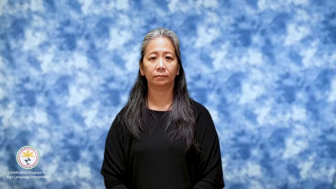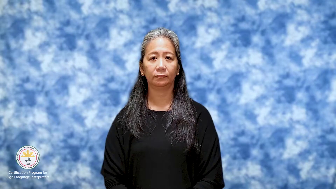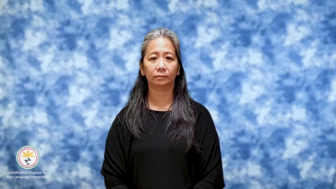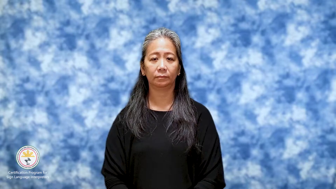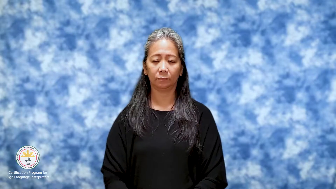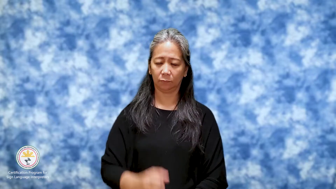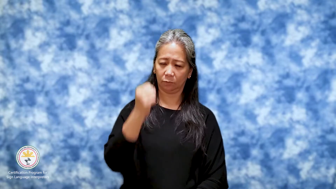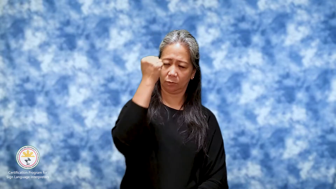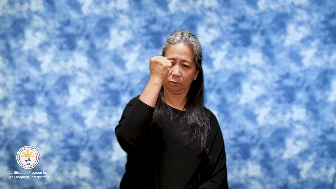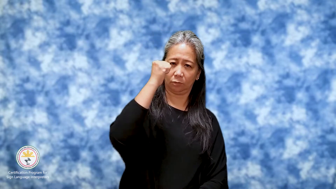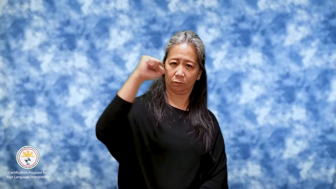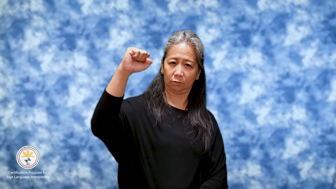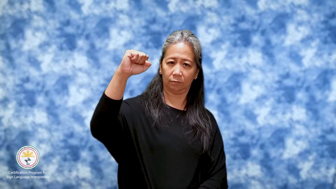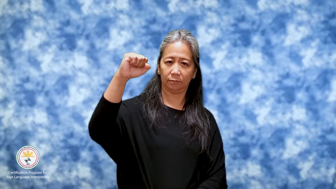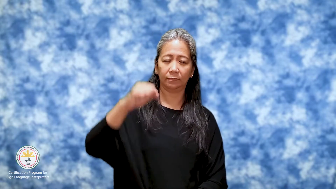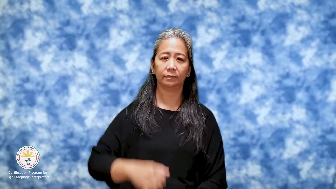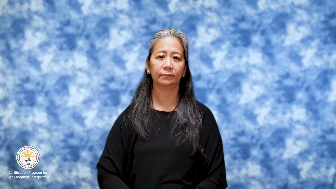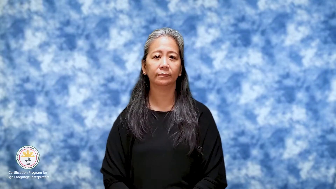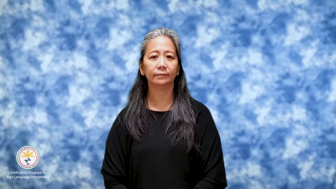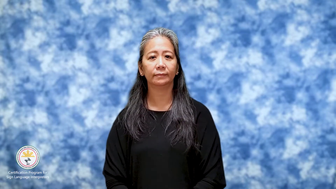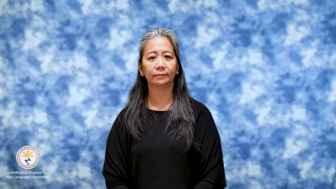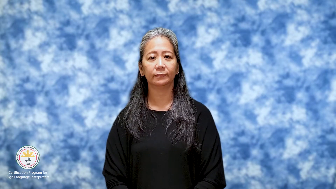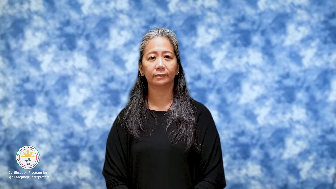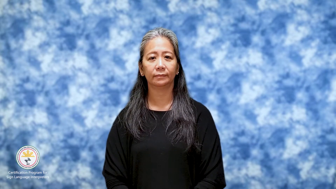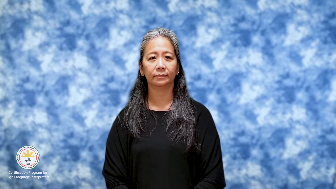Rebellion